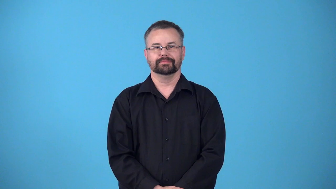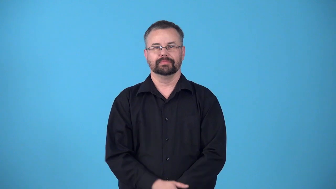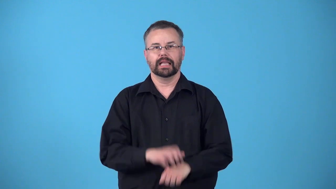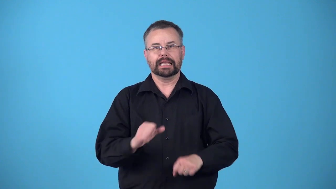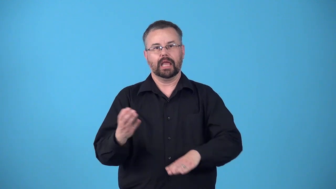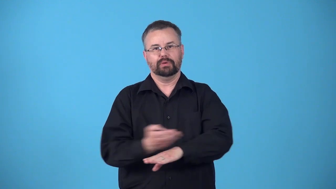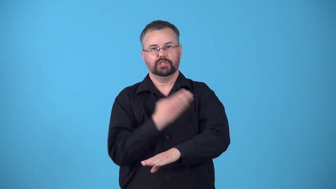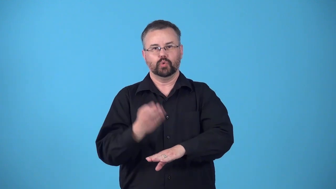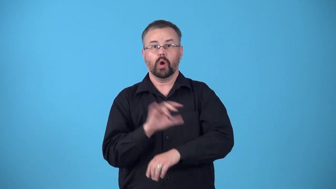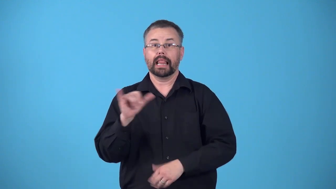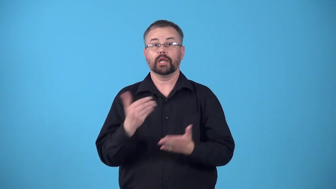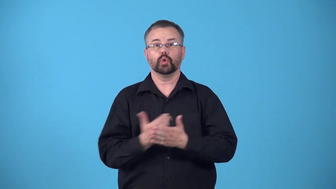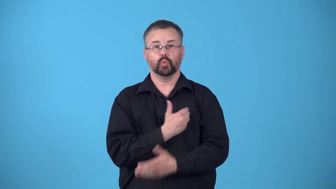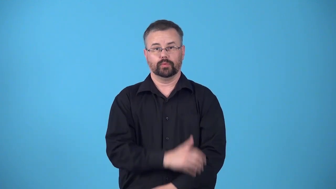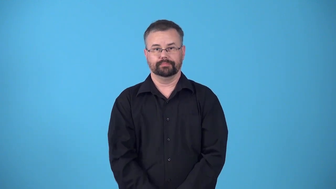restorable